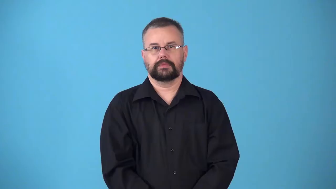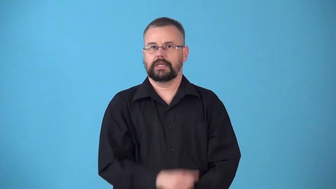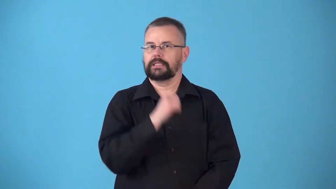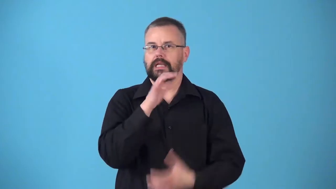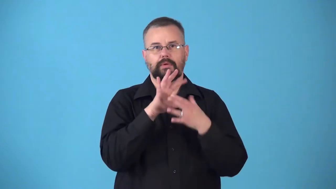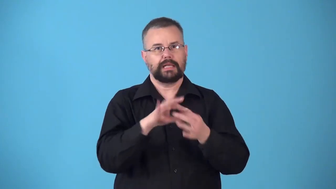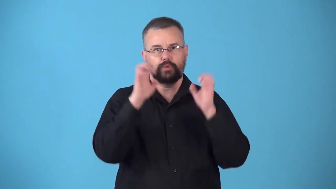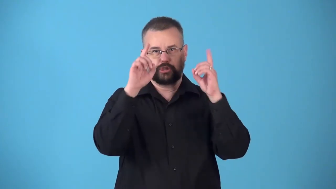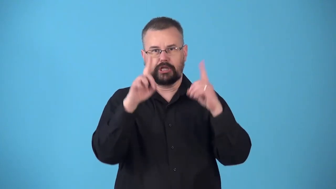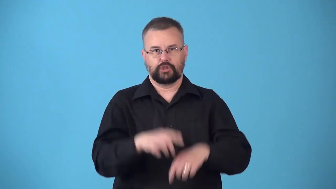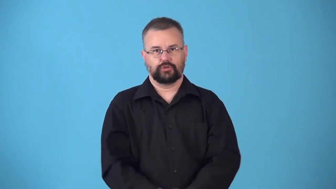noneducational